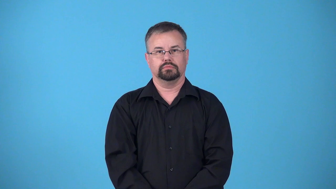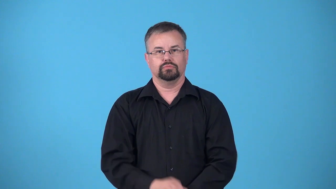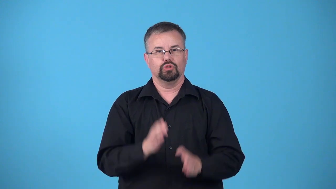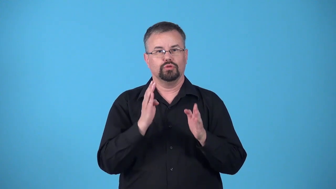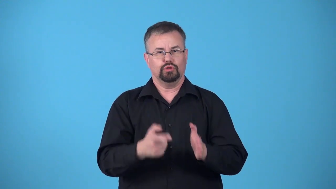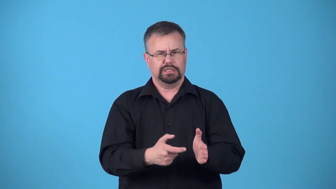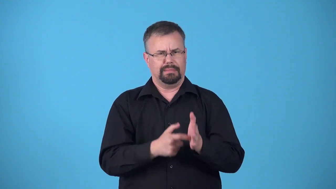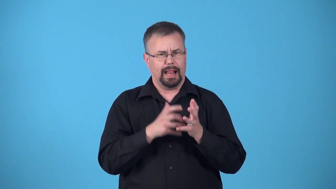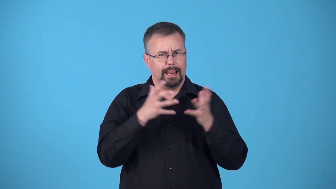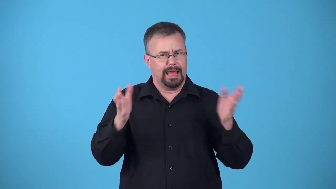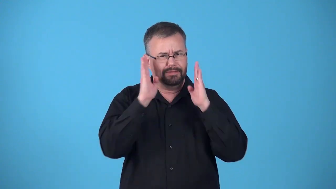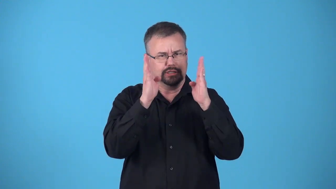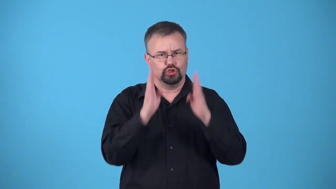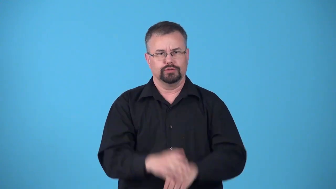high maintenance